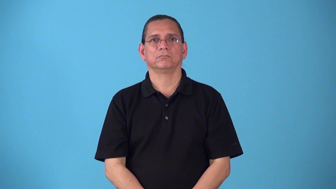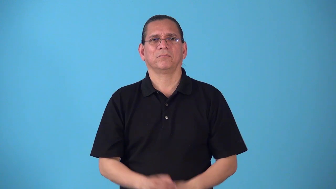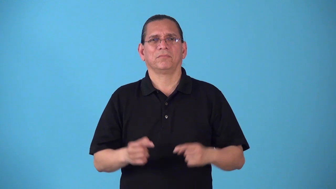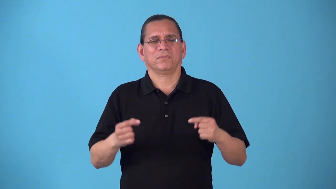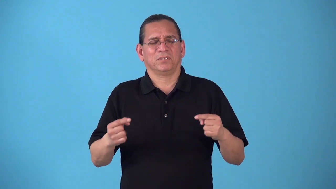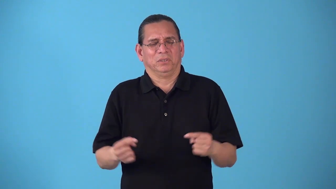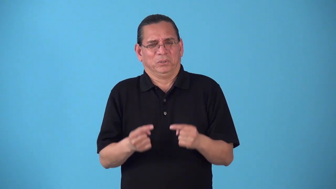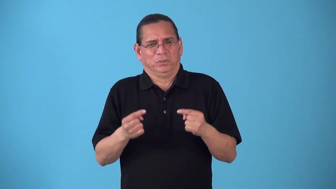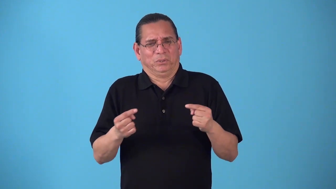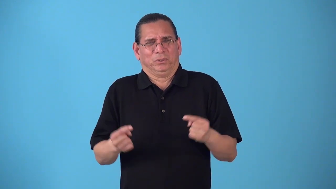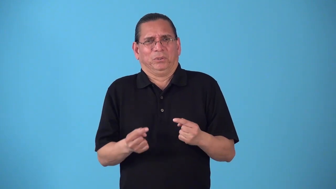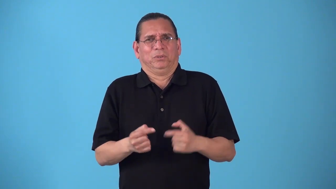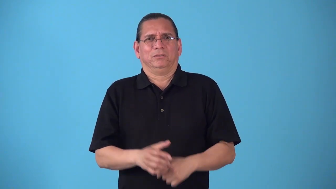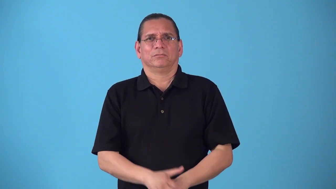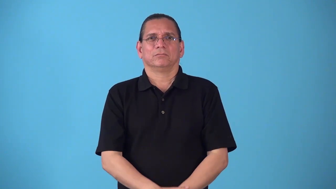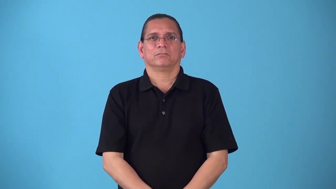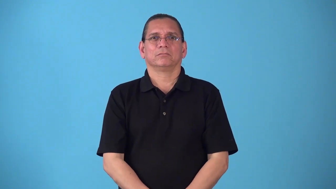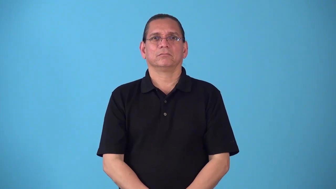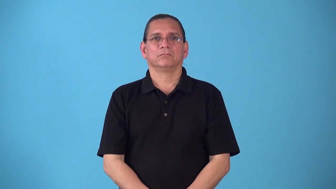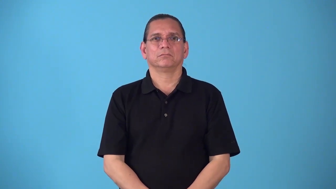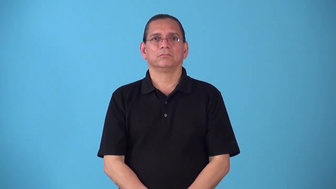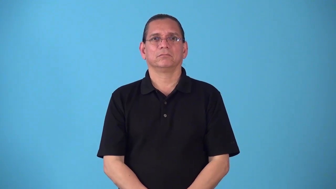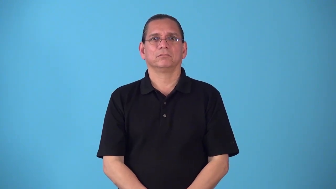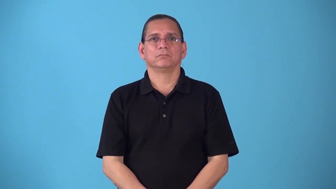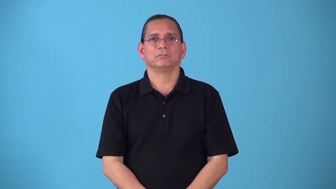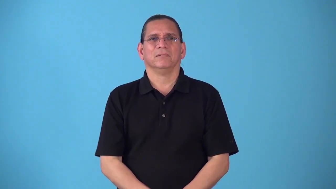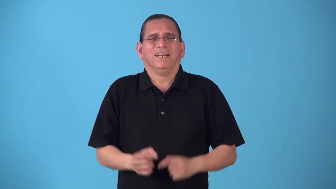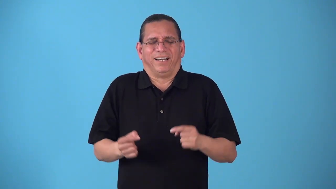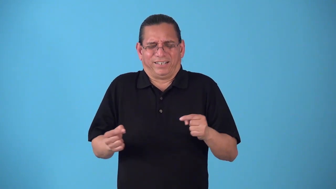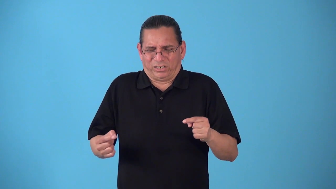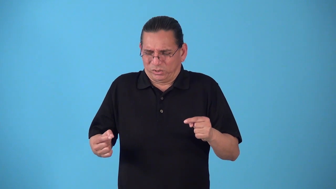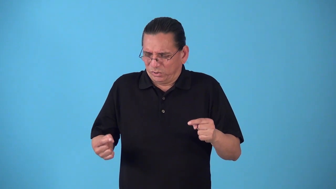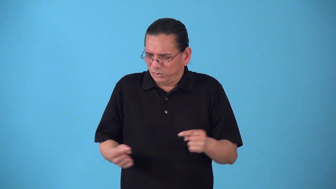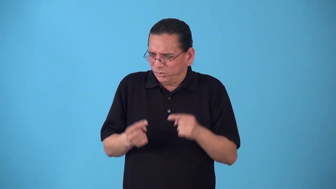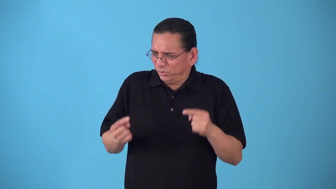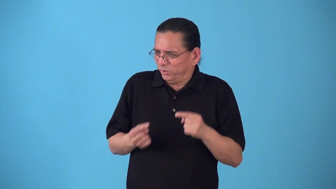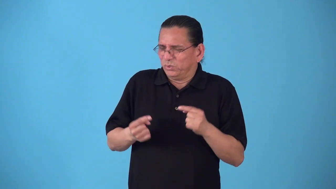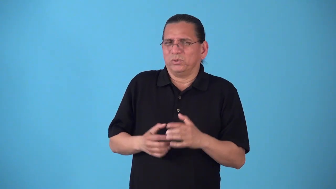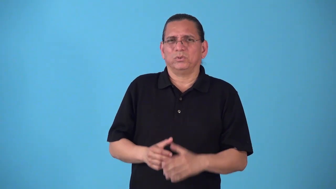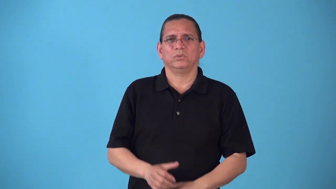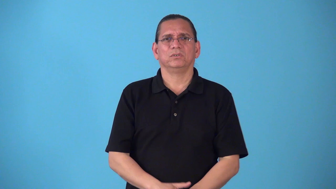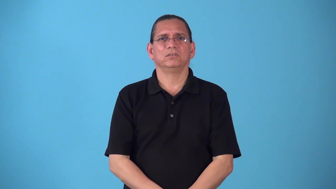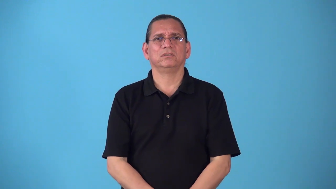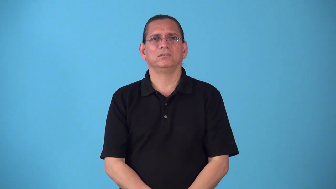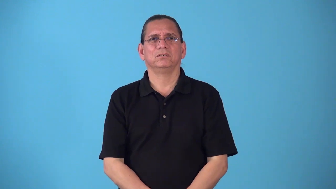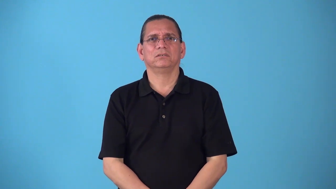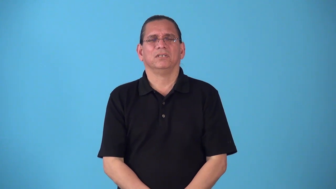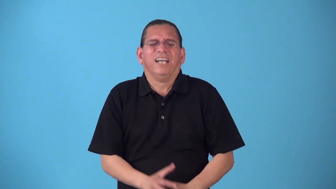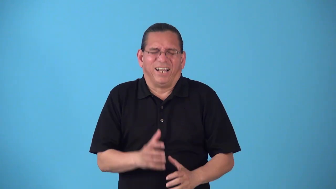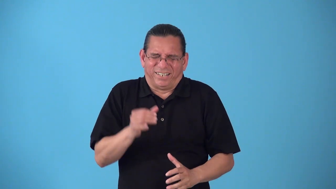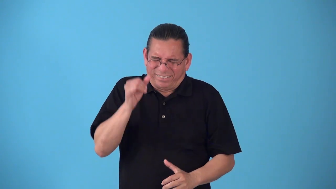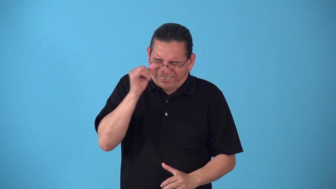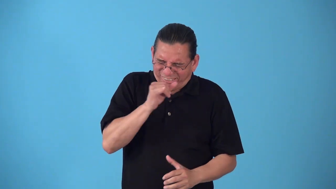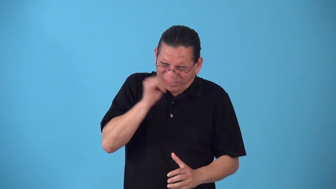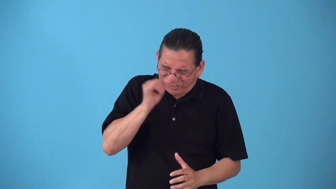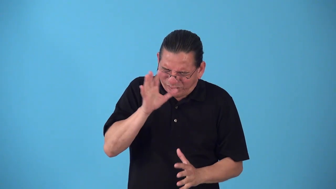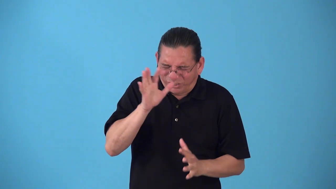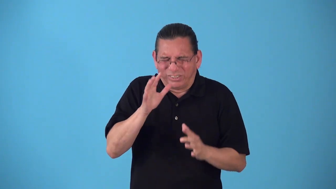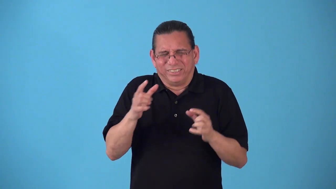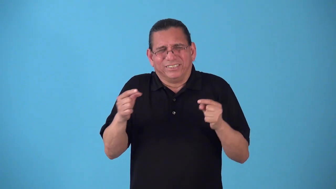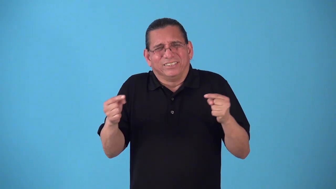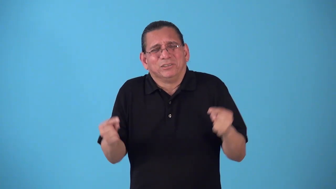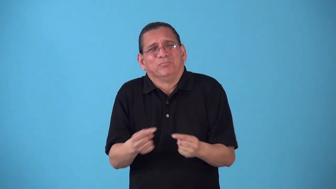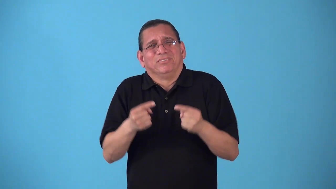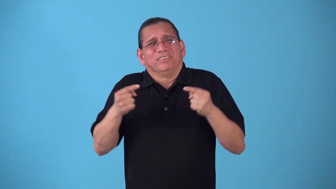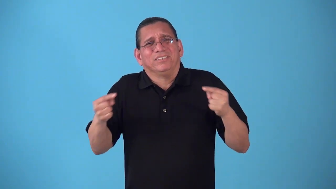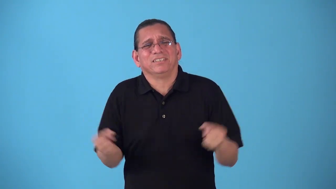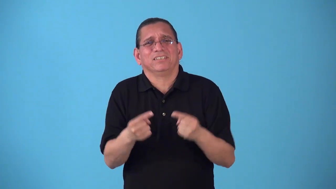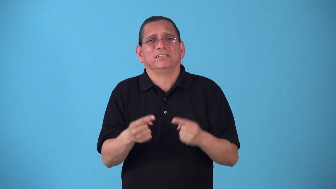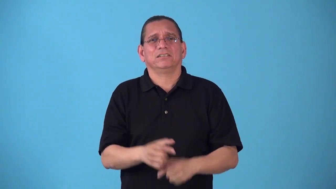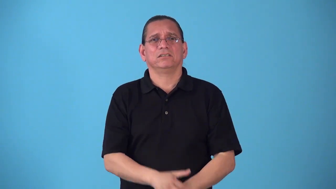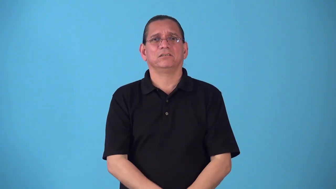sharp,sharper,sharpest